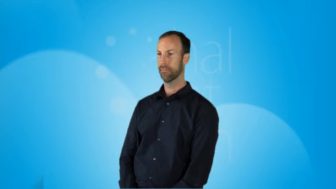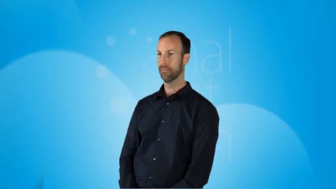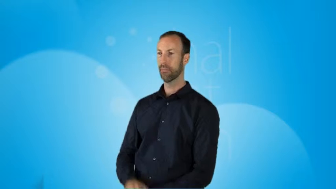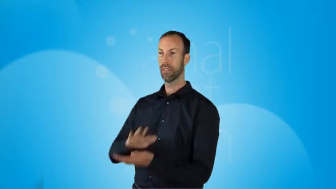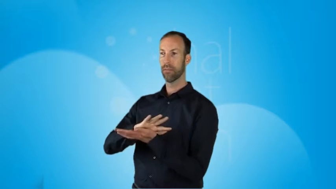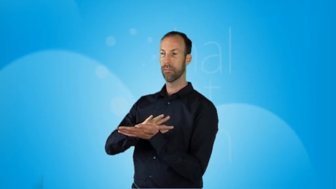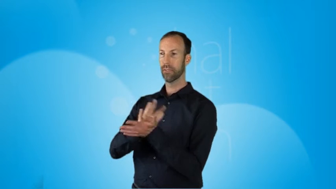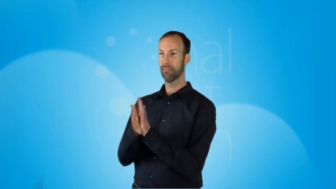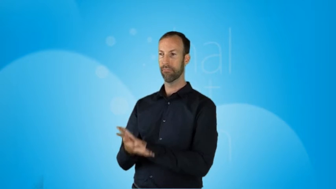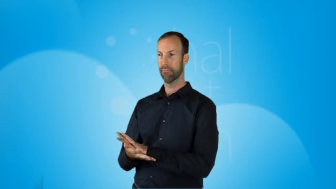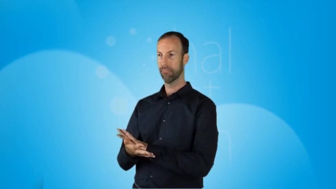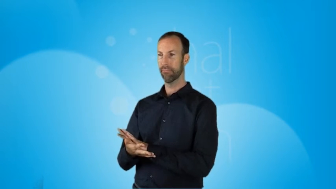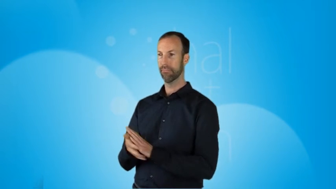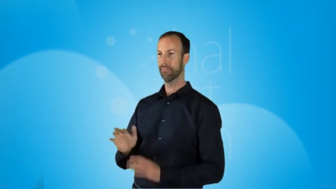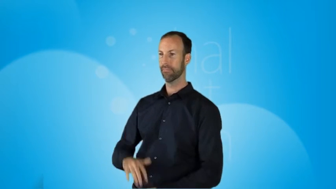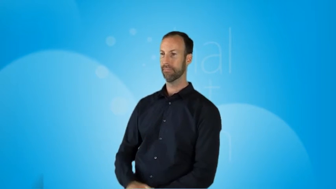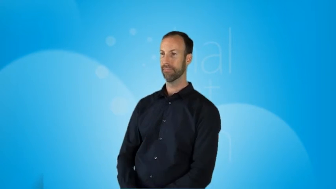became